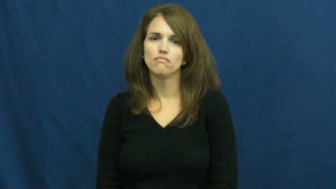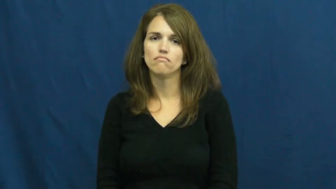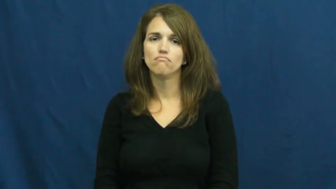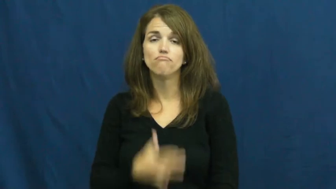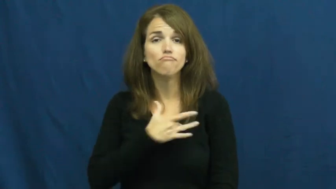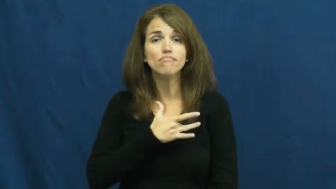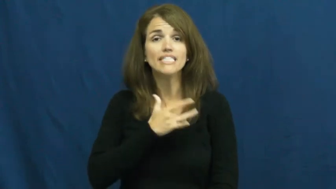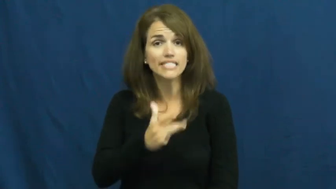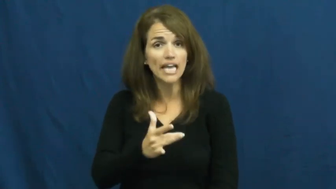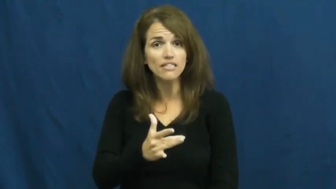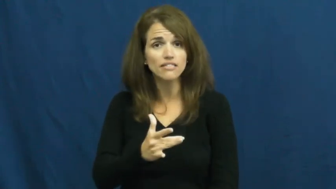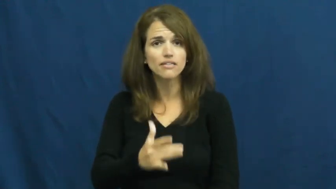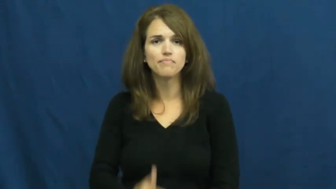liable to